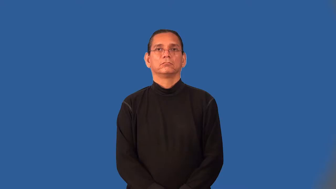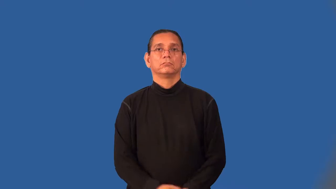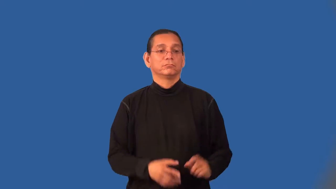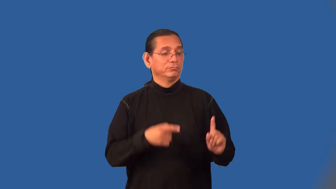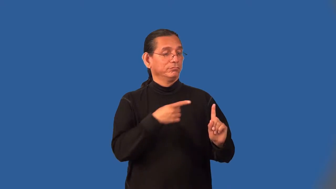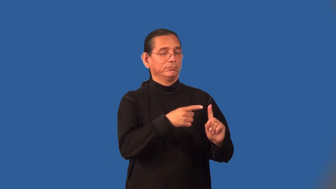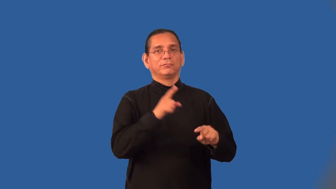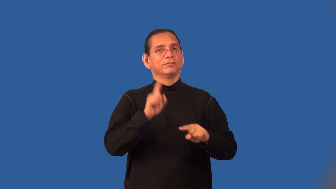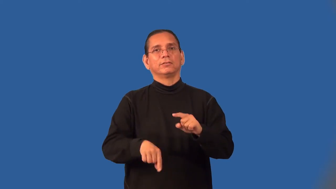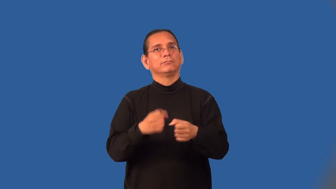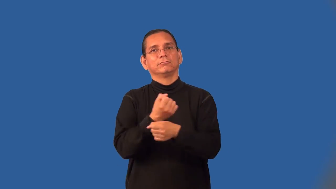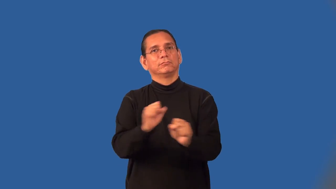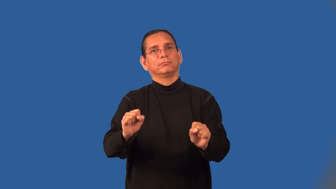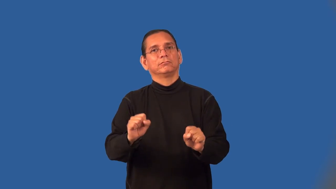goner